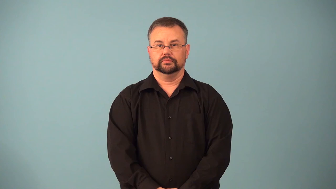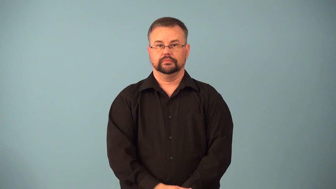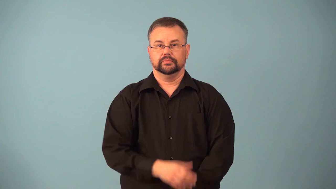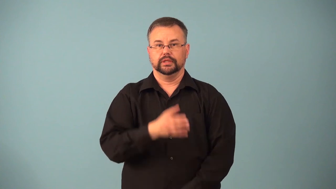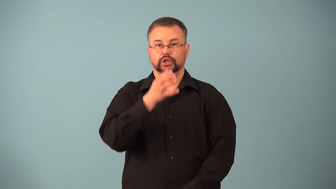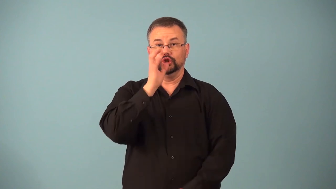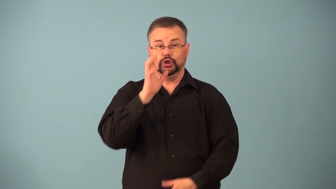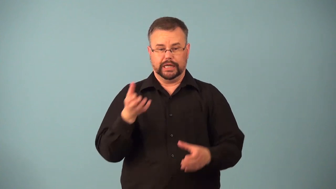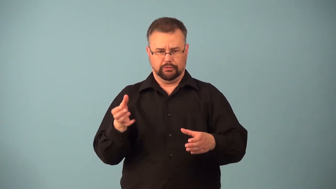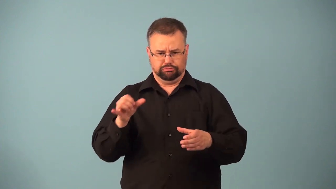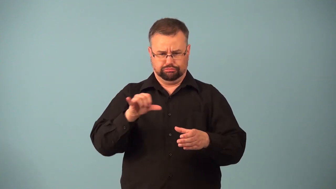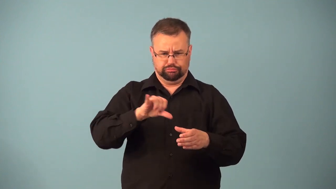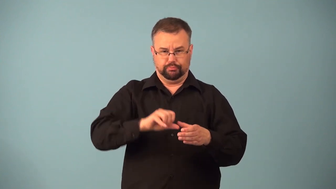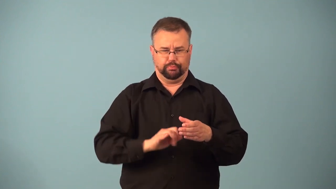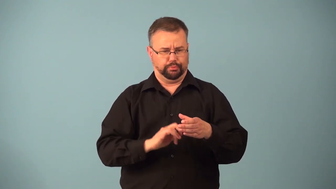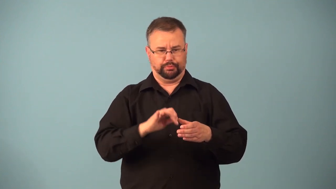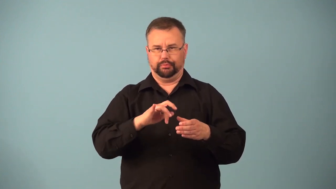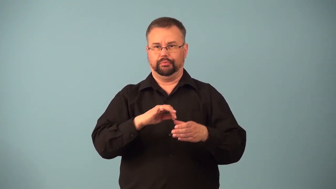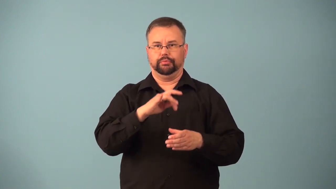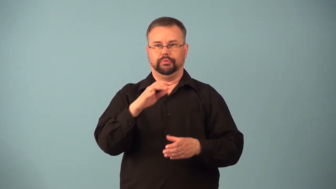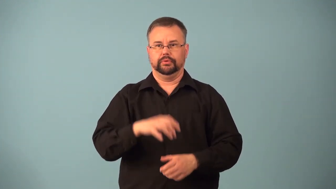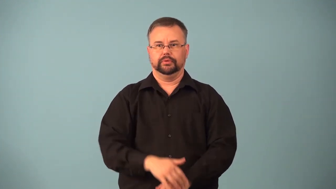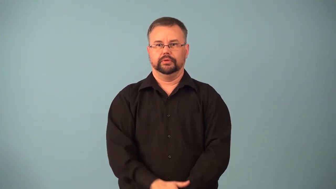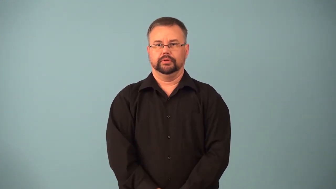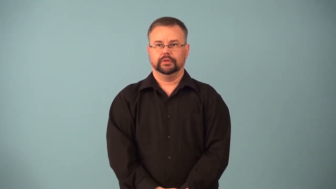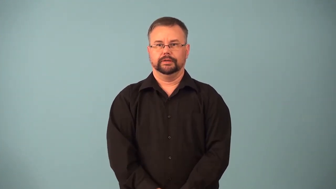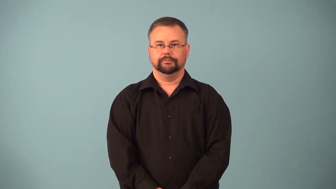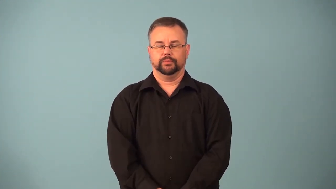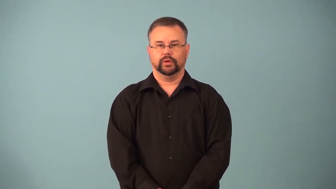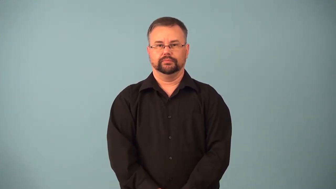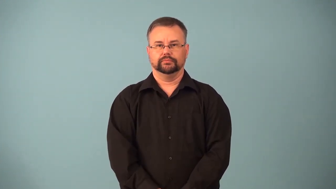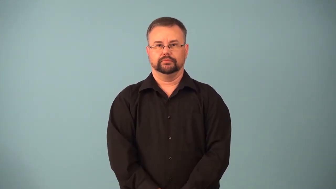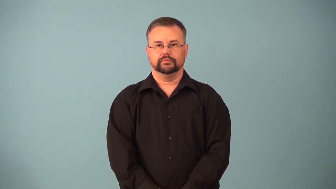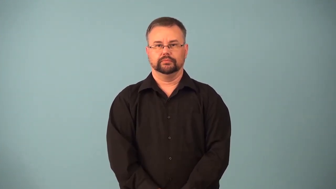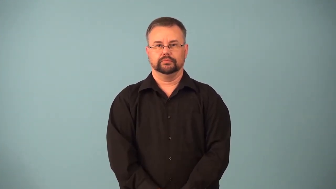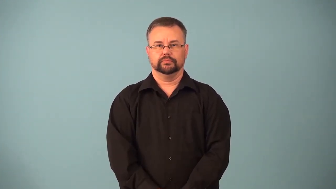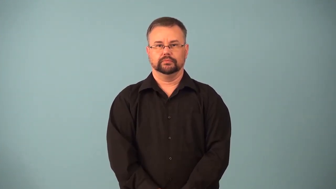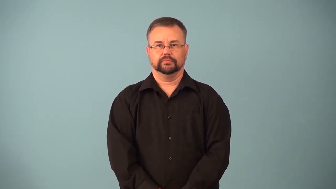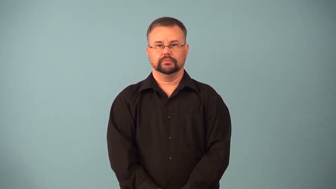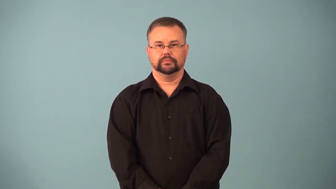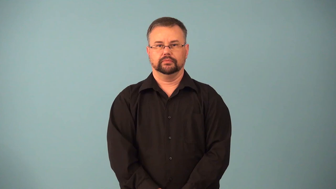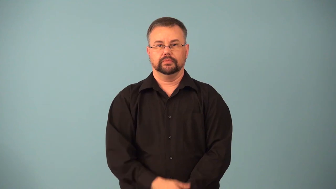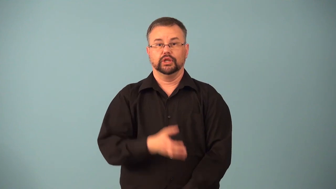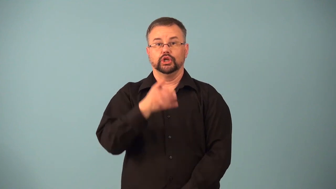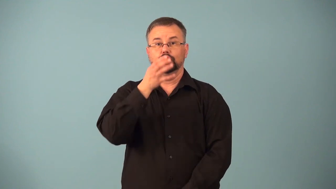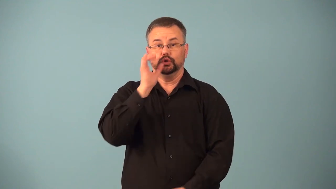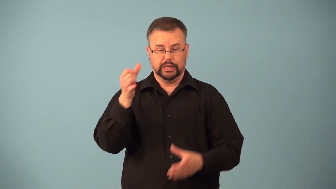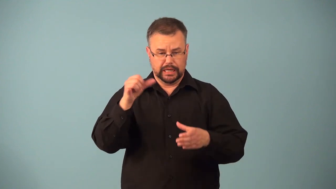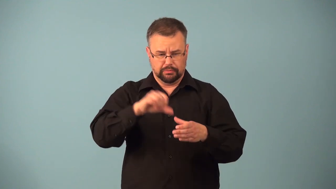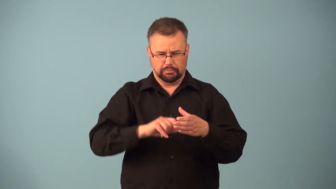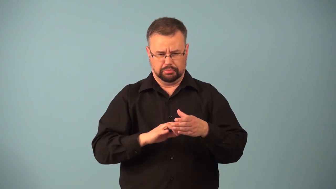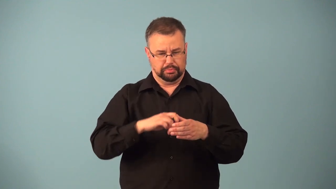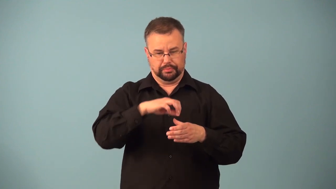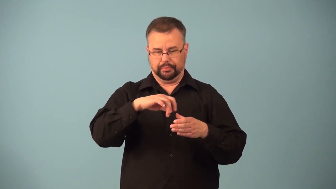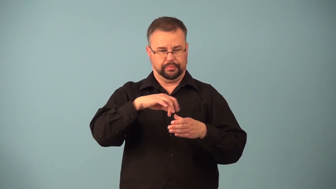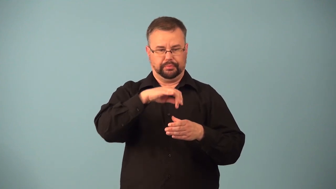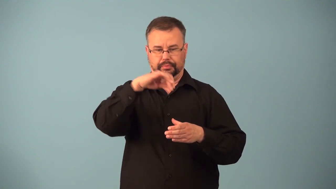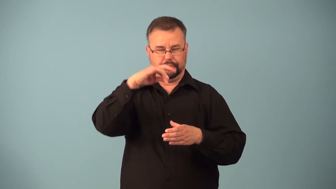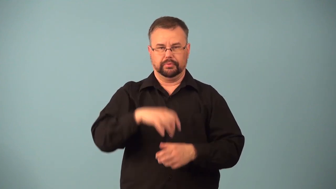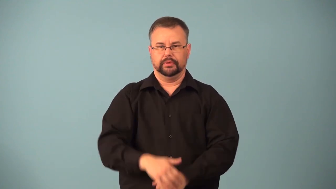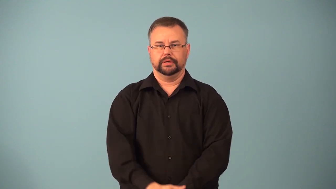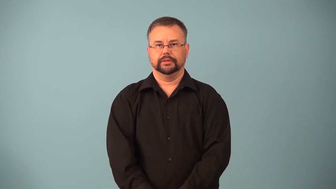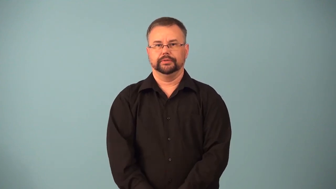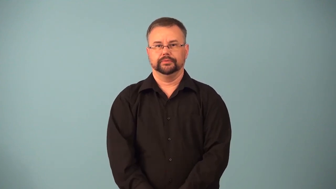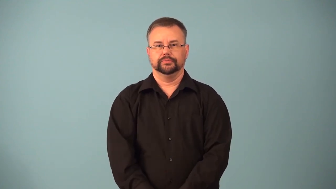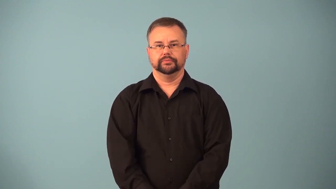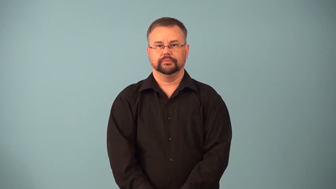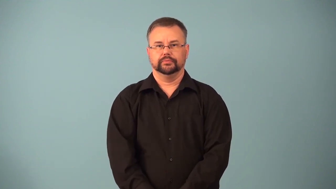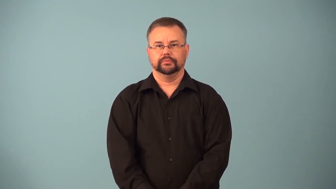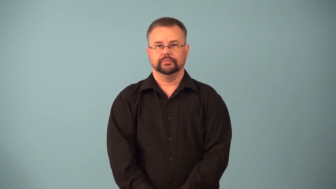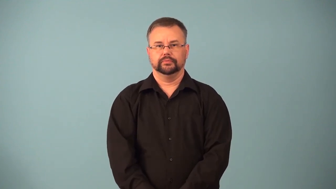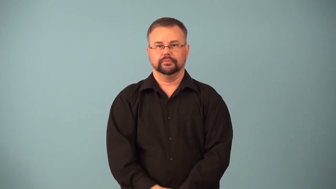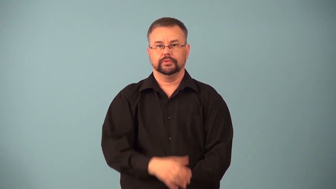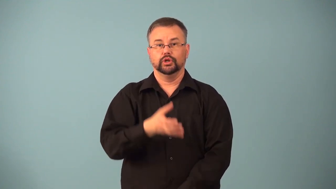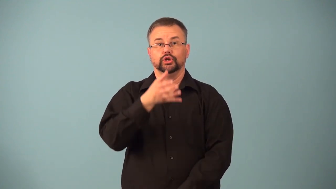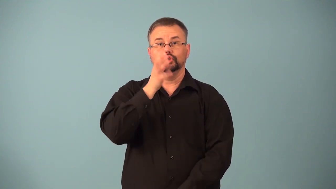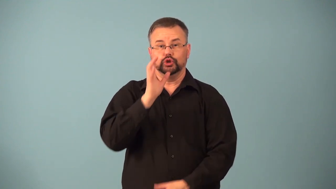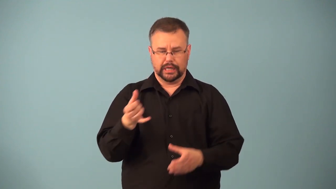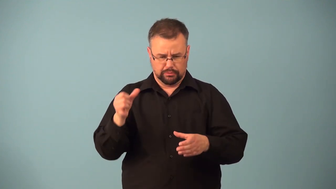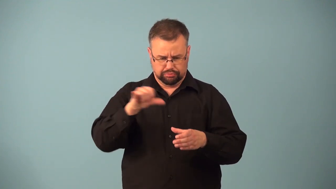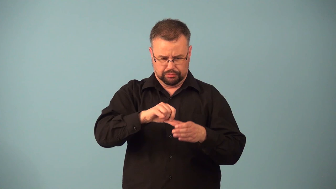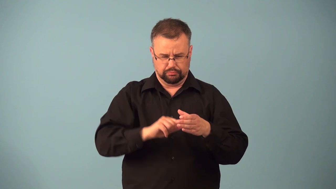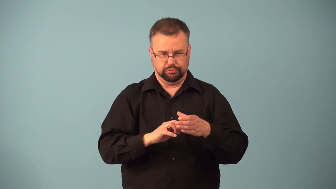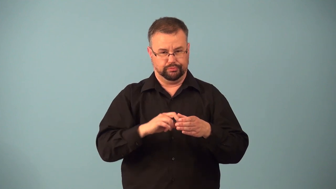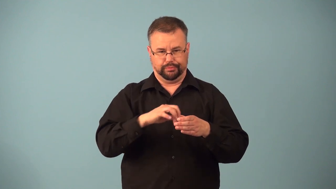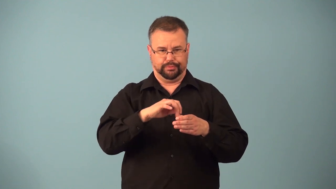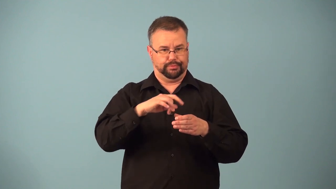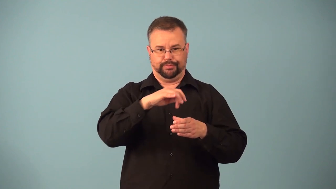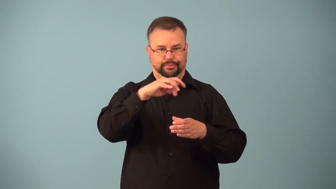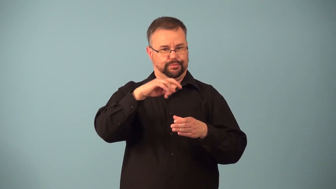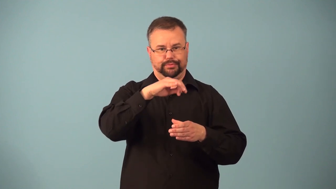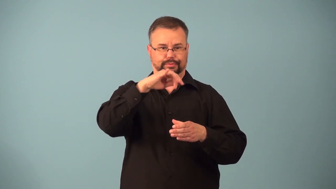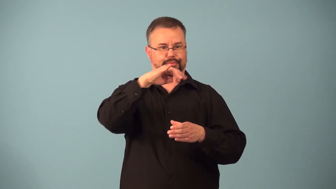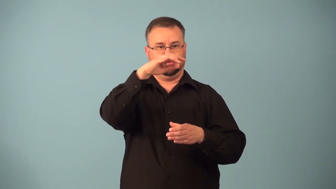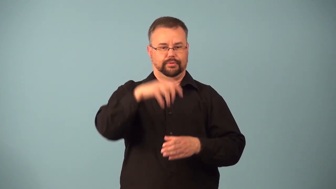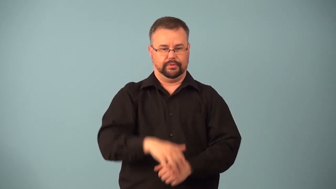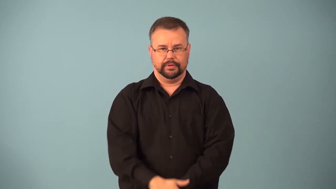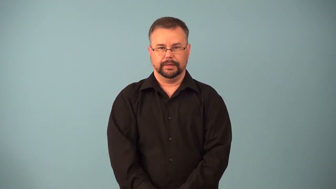fizzy,fizzier,fizziest